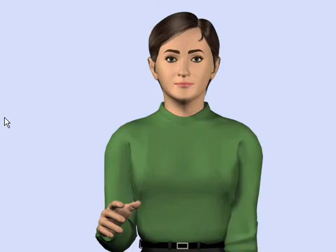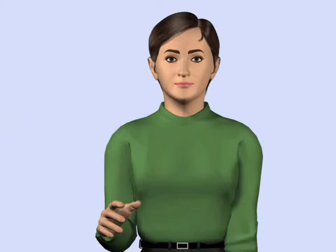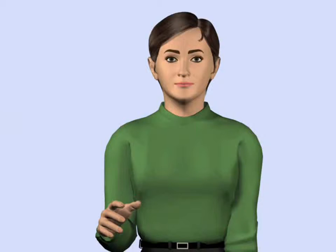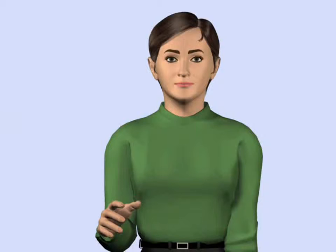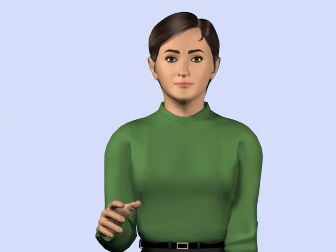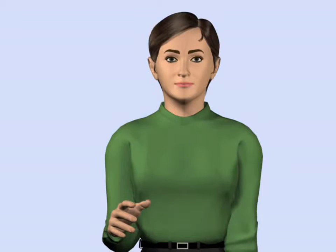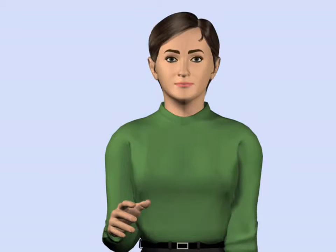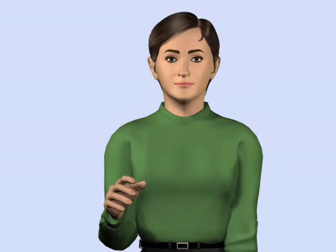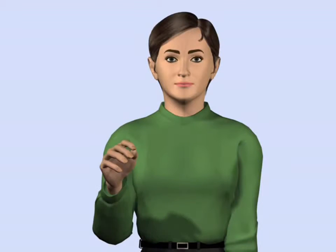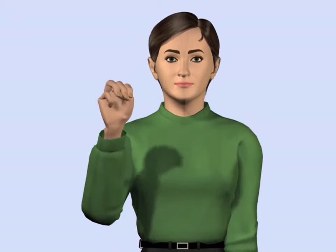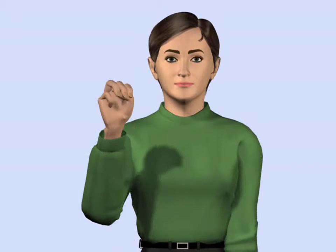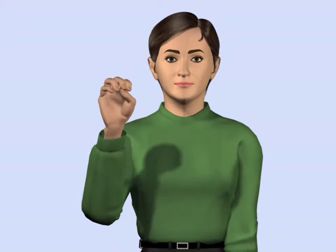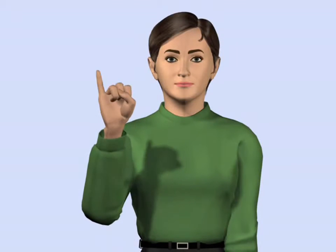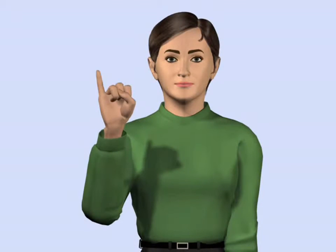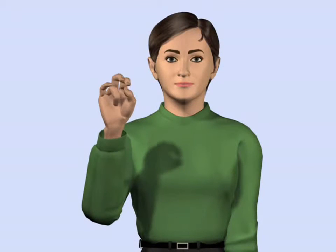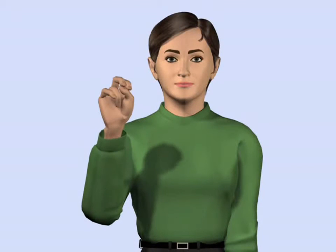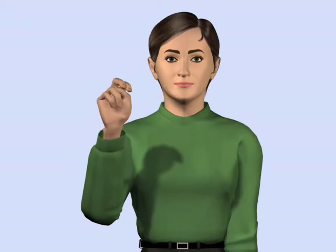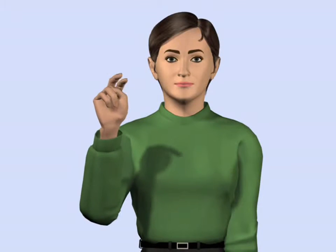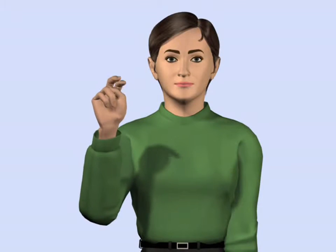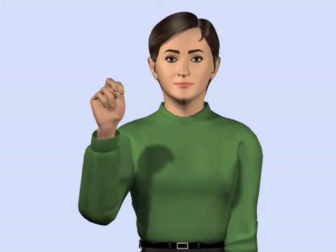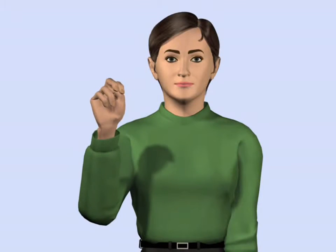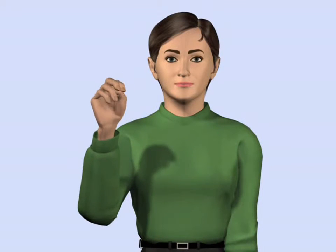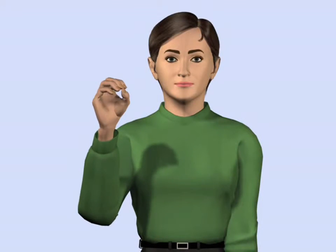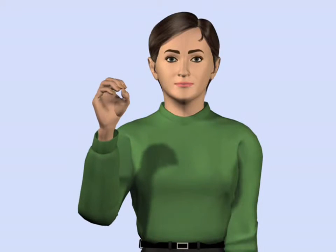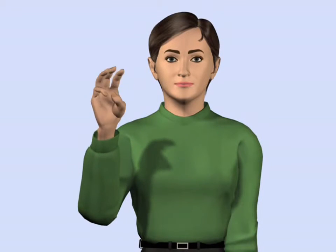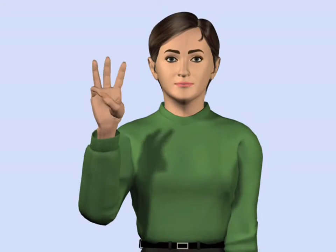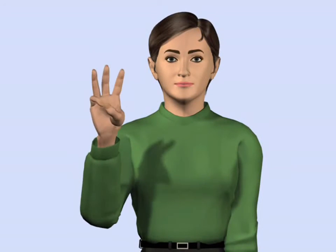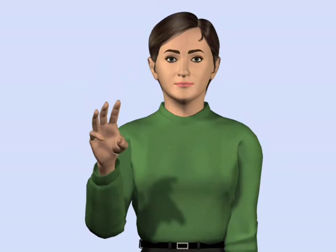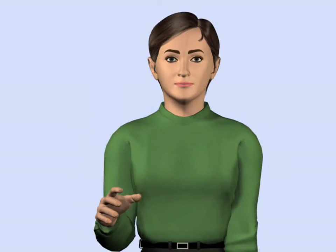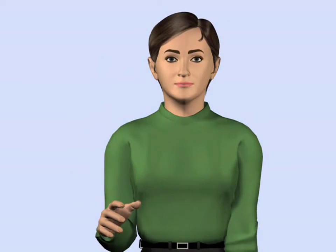minnow